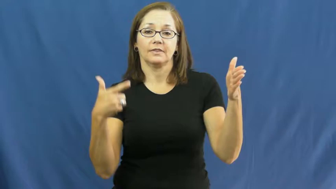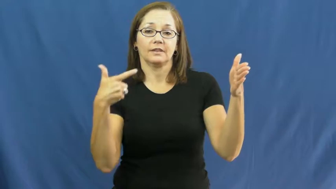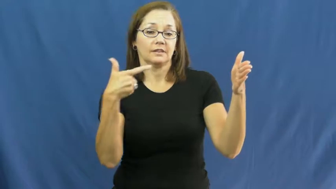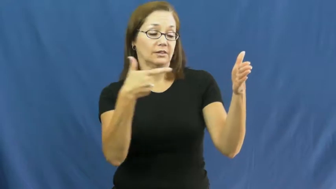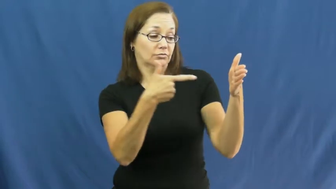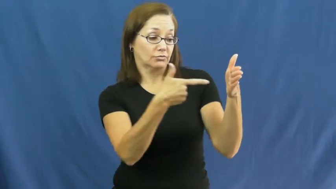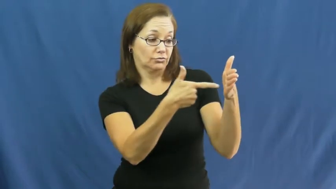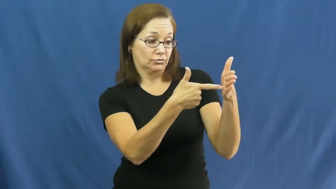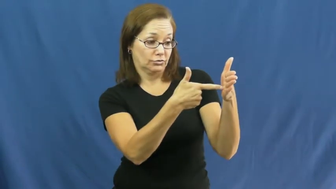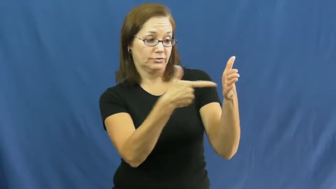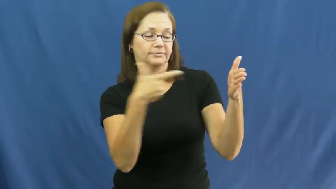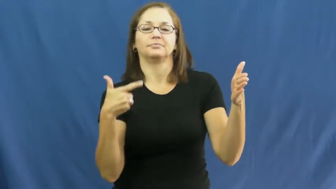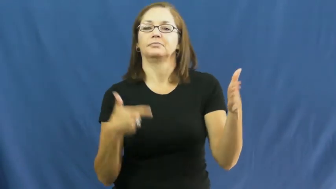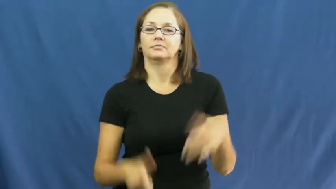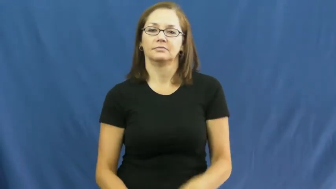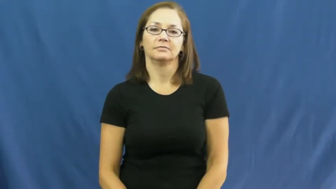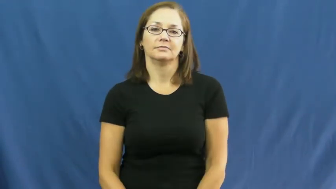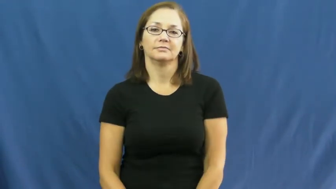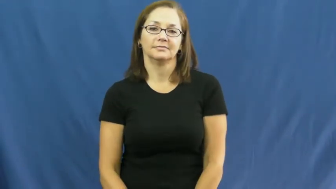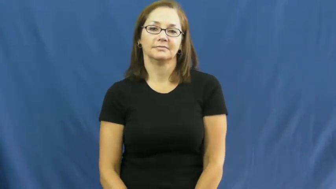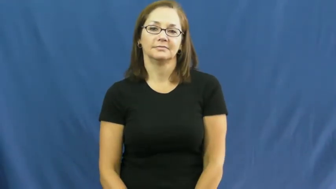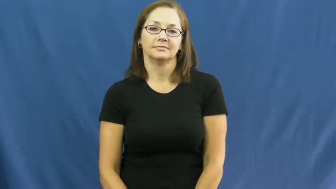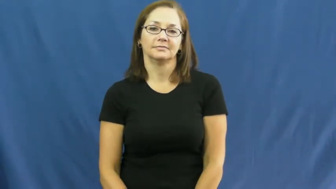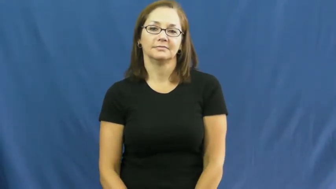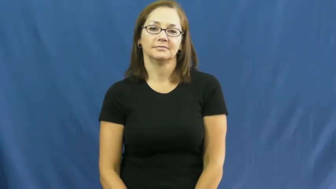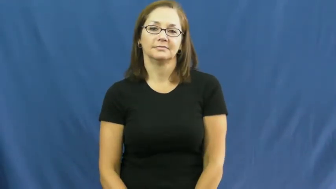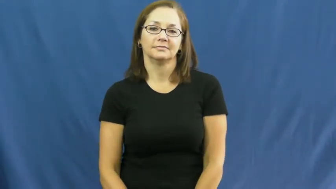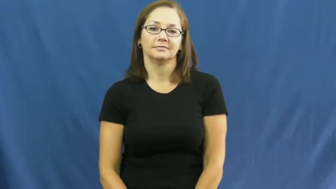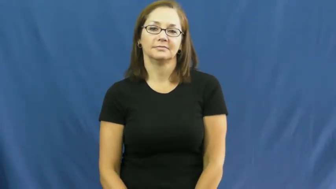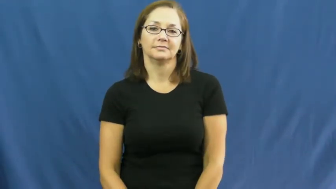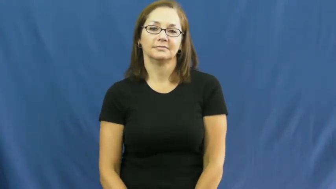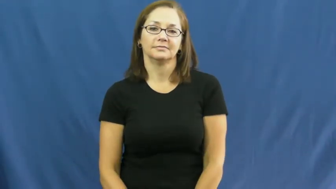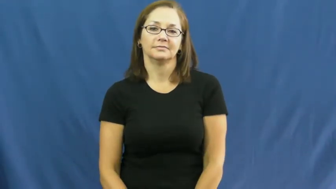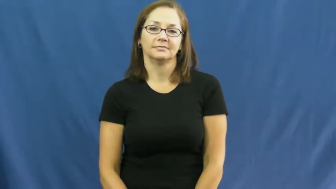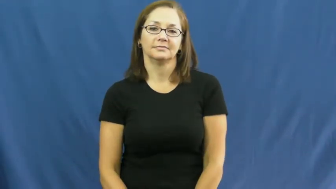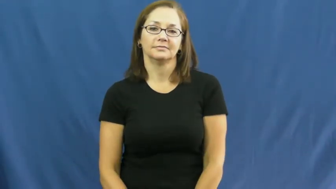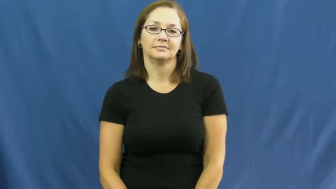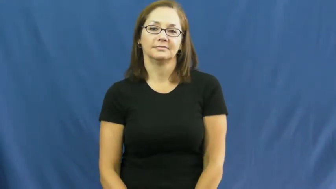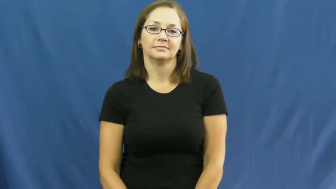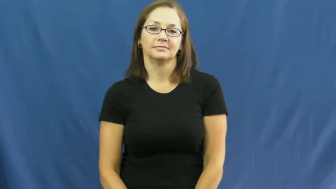drill